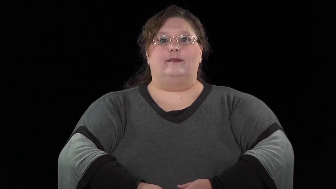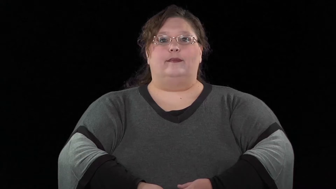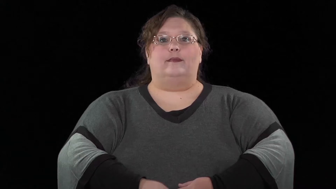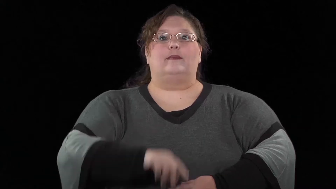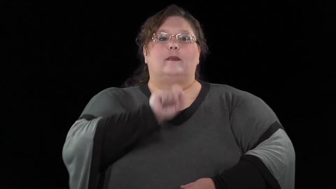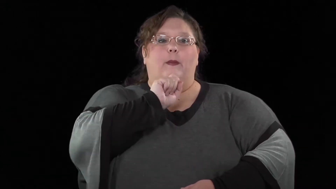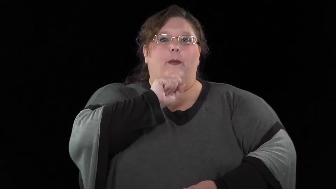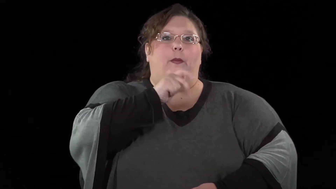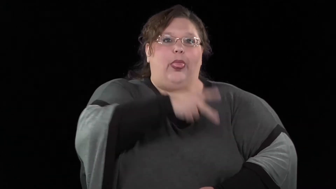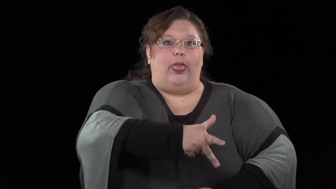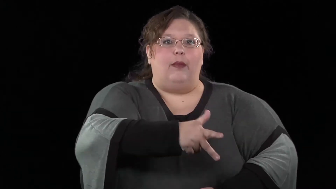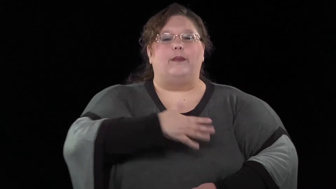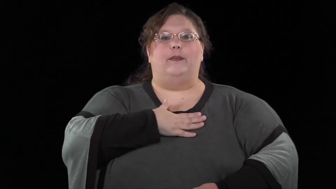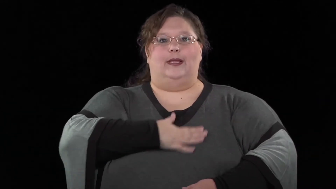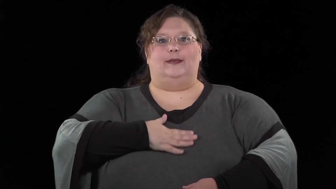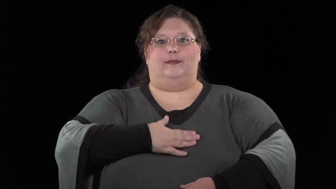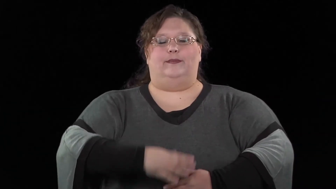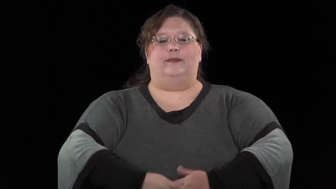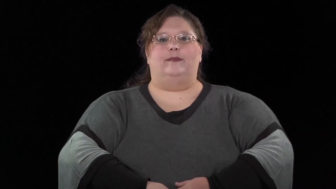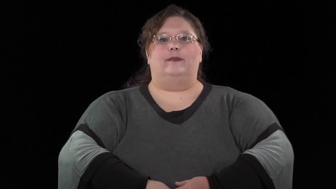Spit